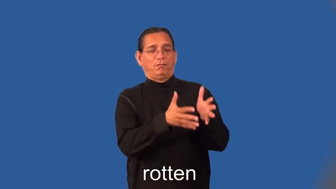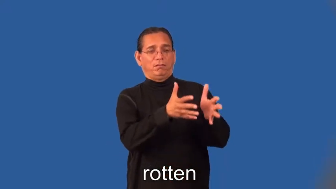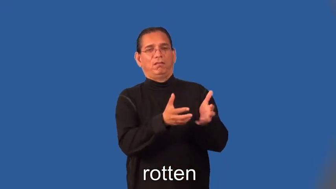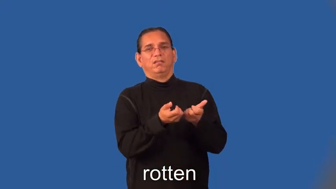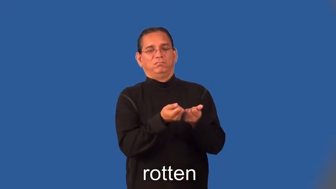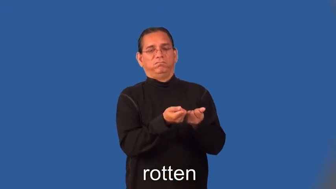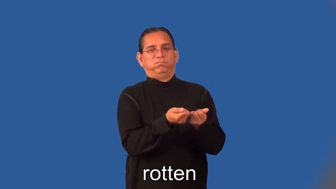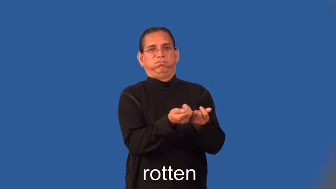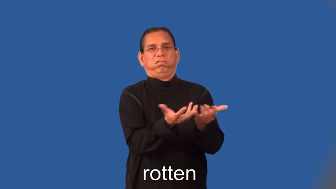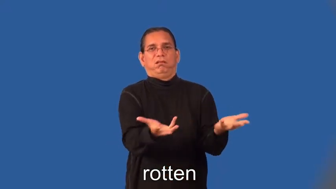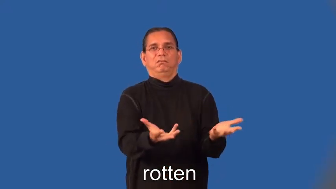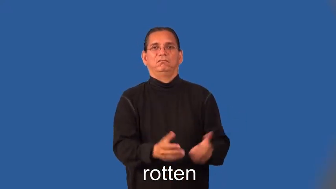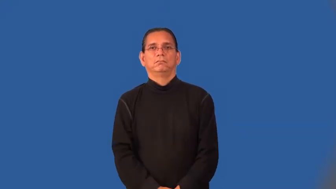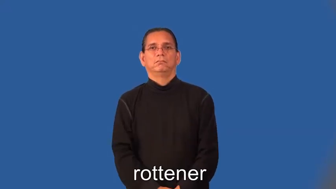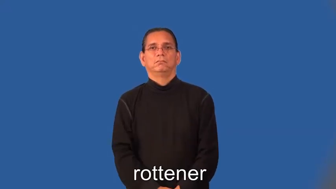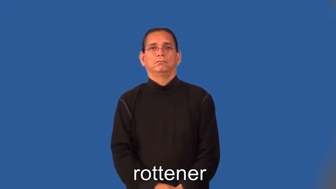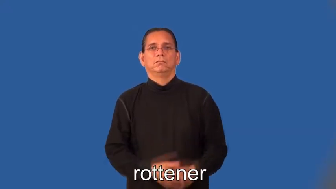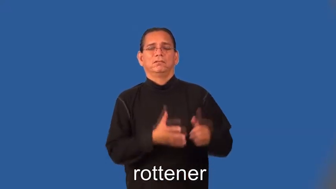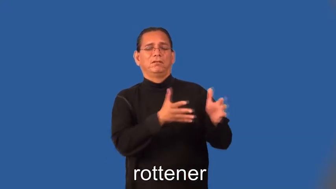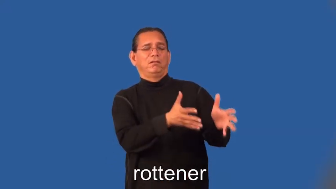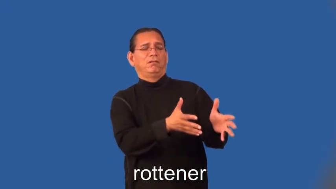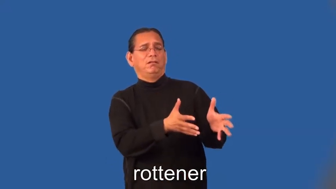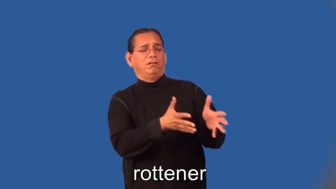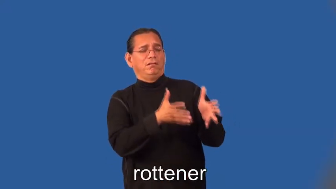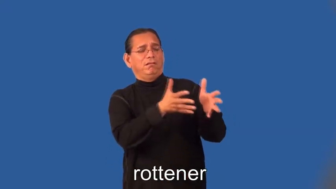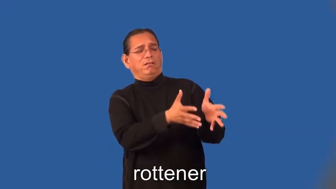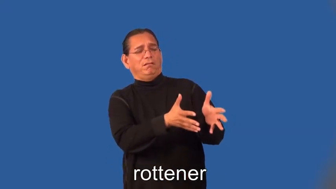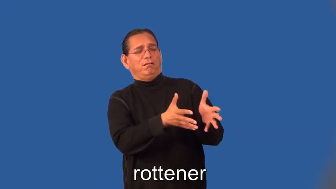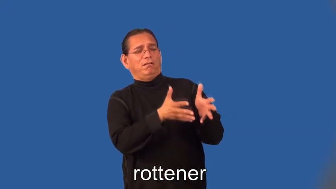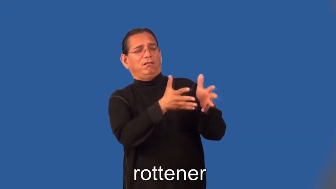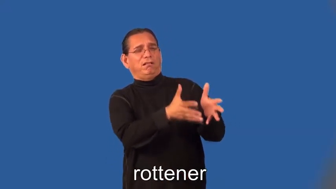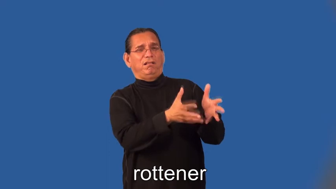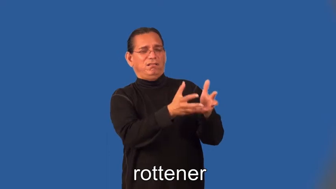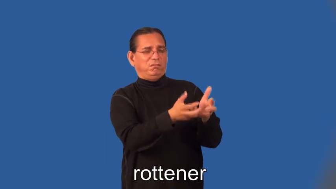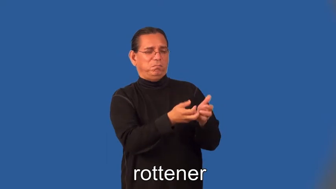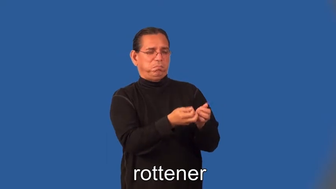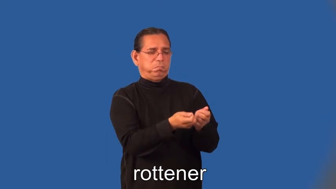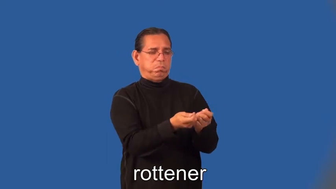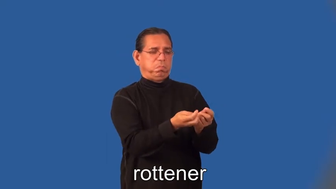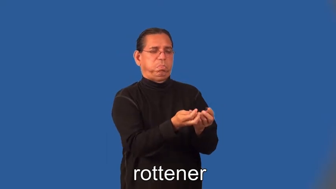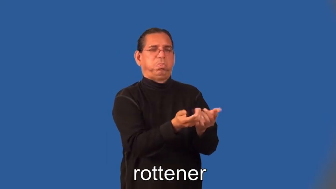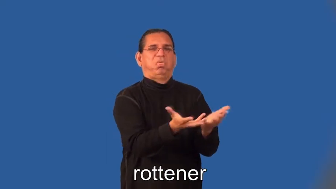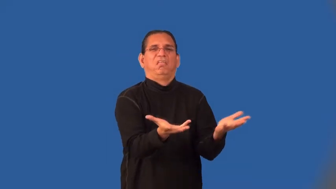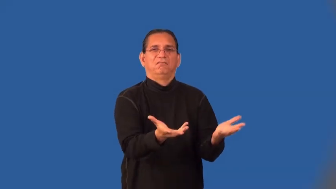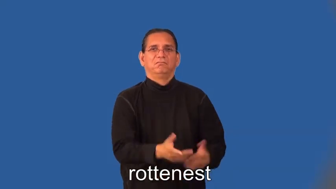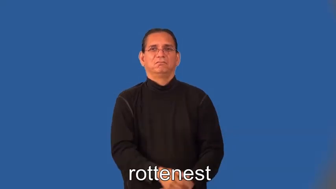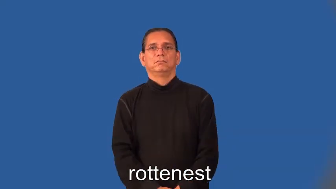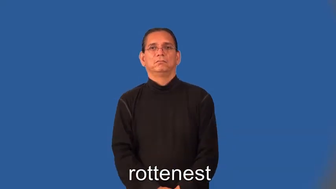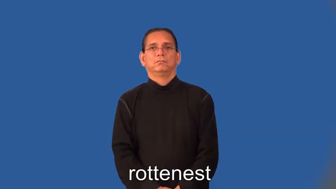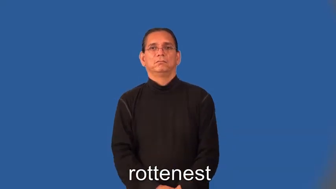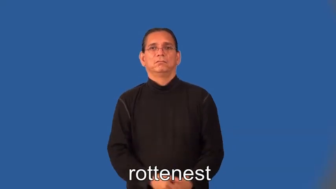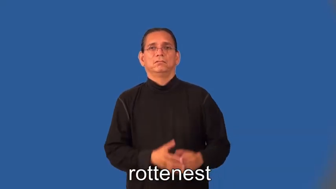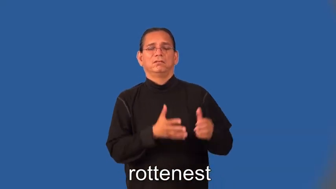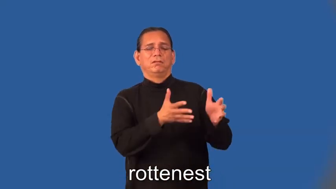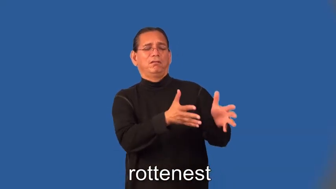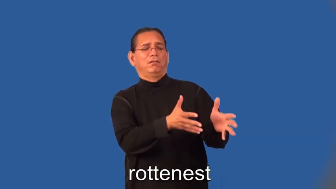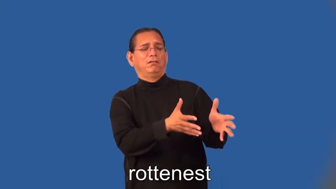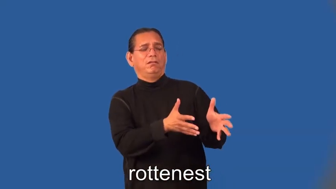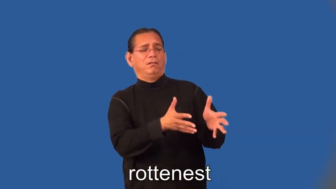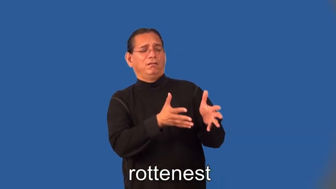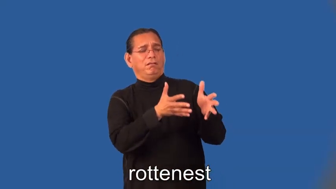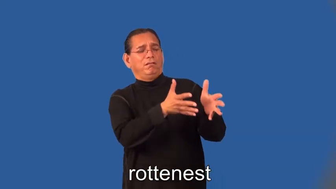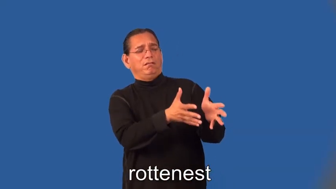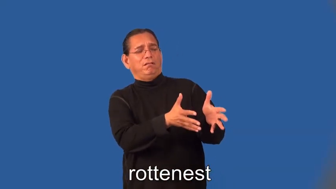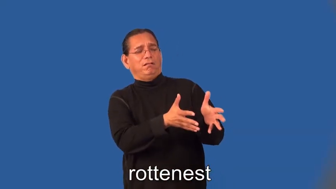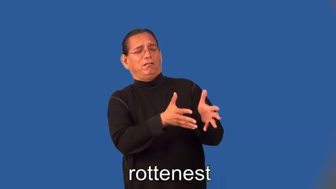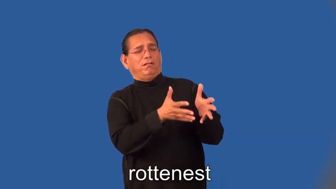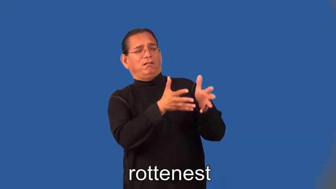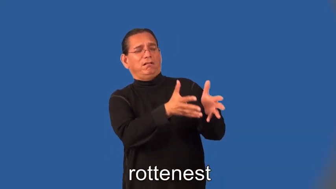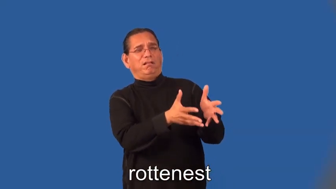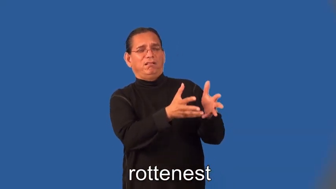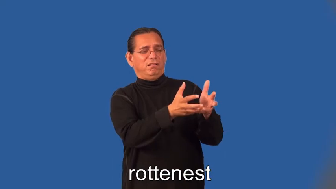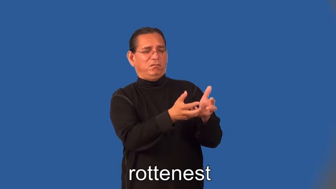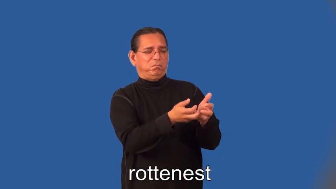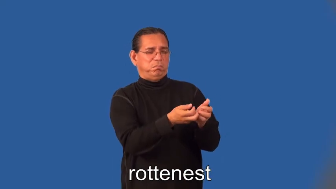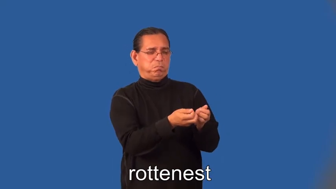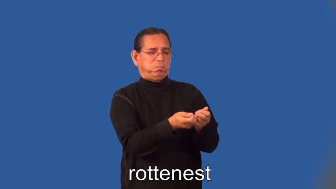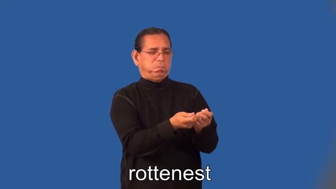rottener,rottenest